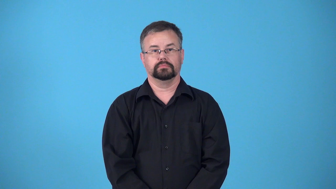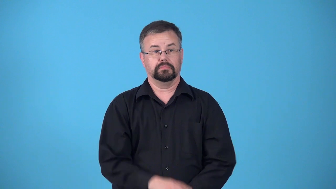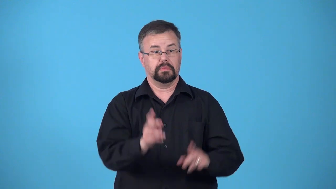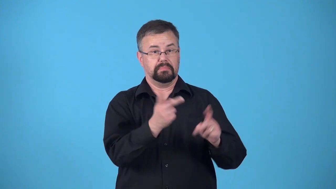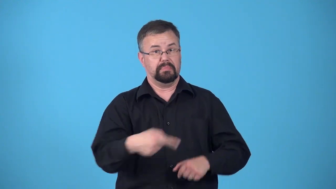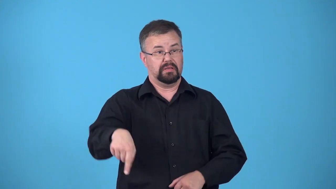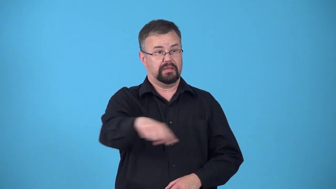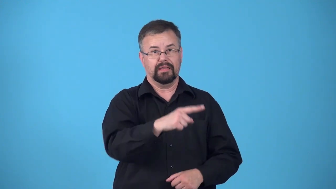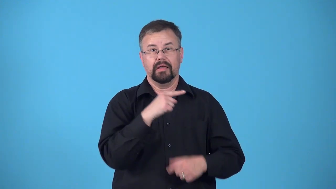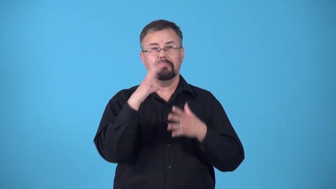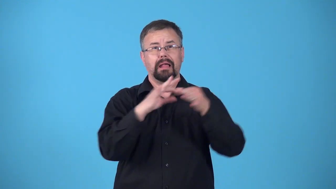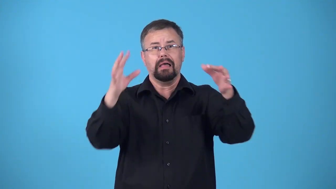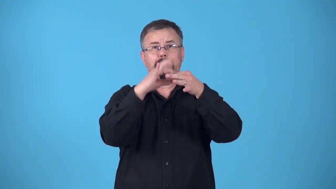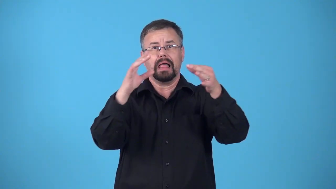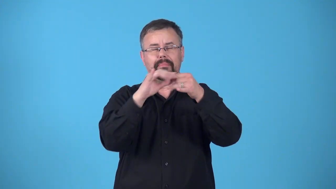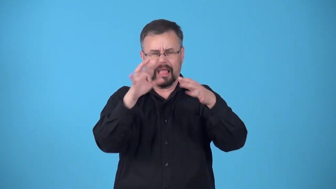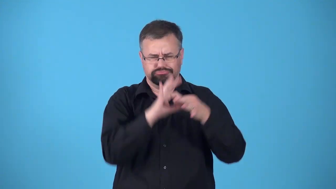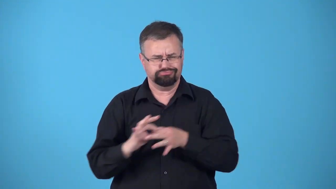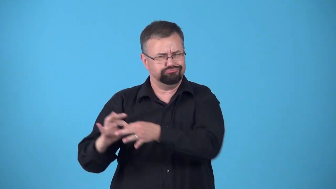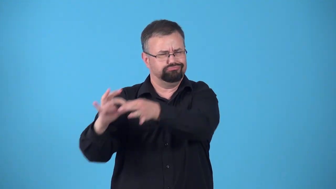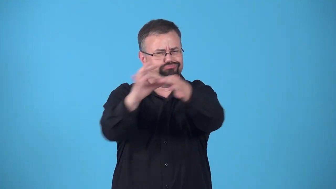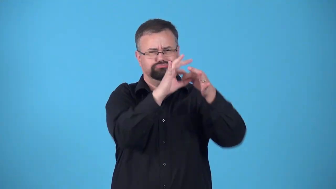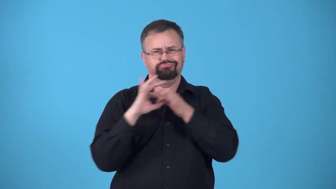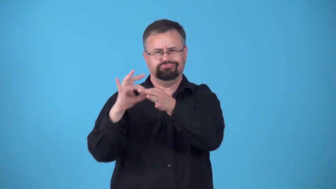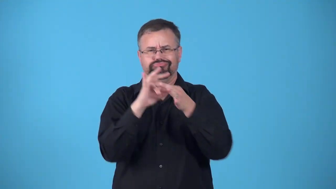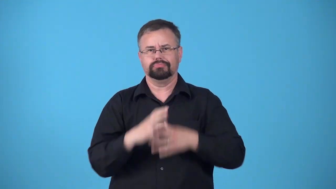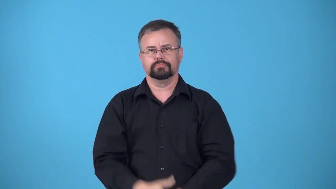in chorus